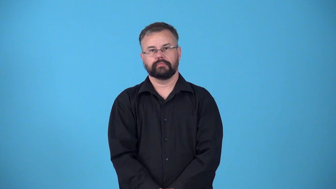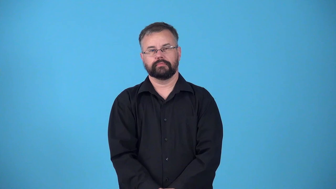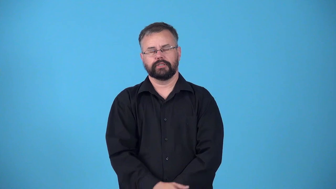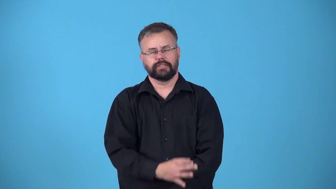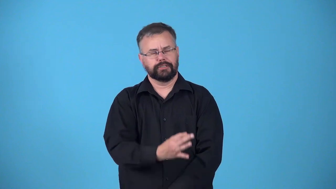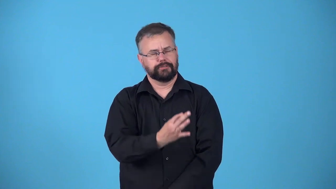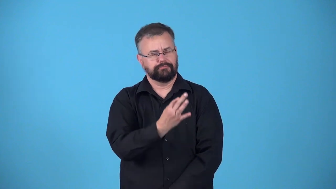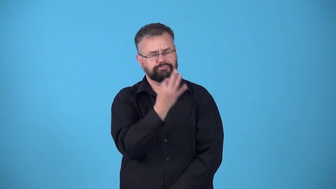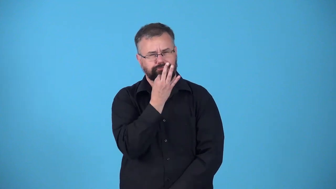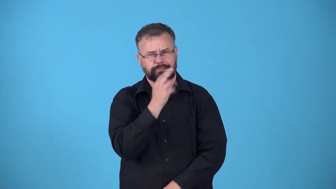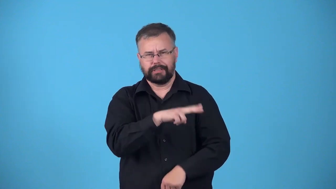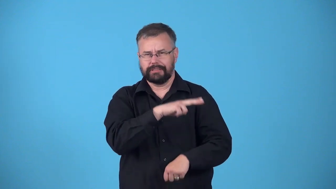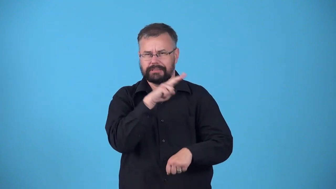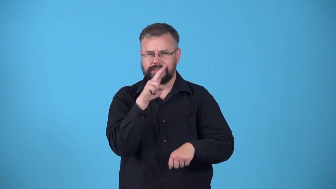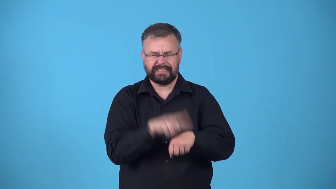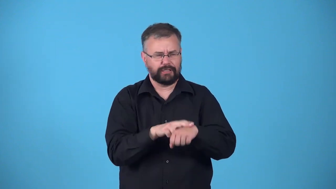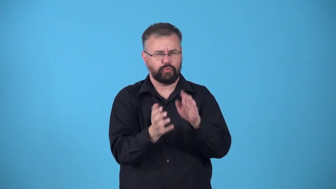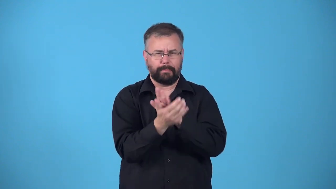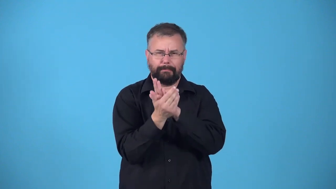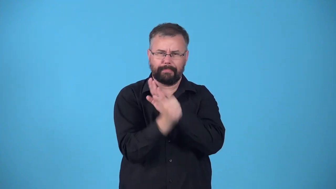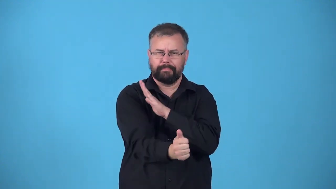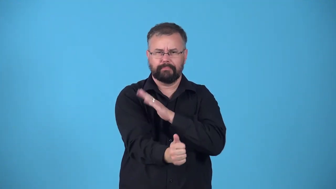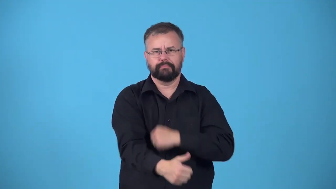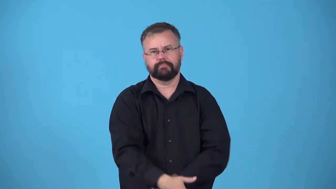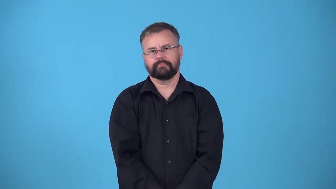gift